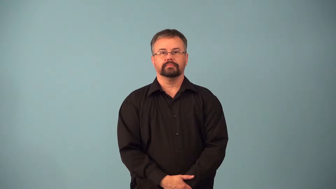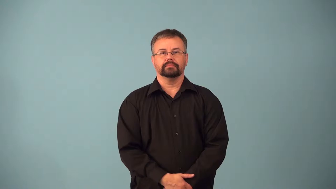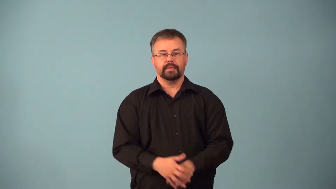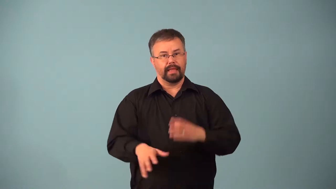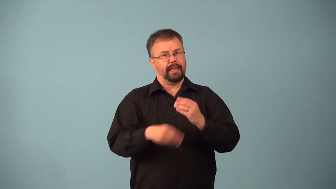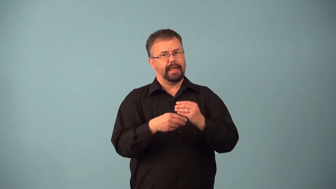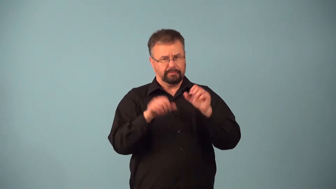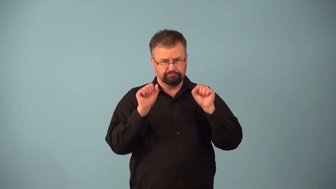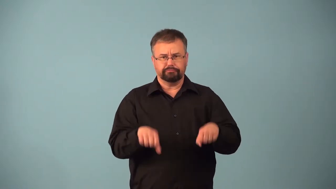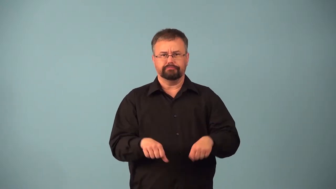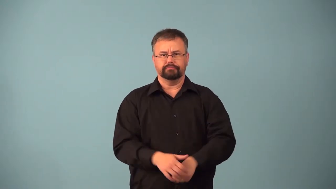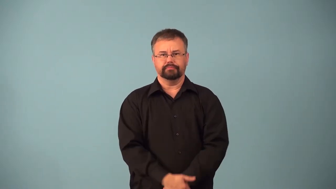addable